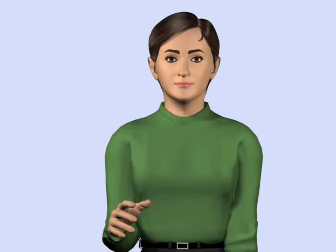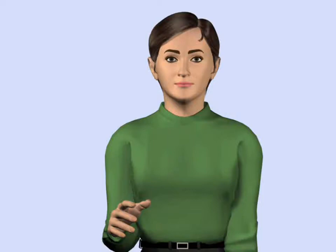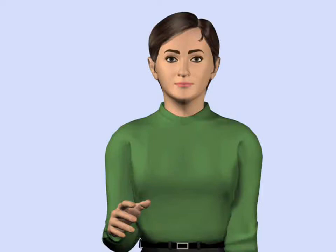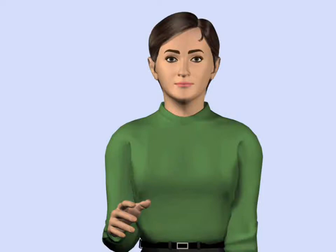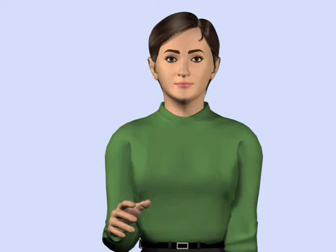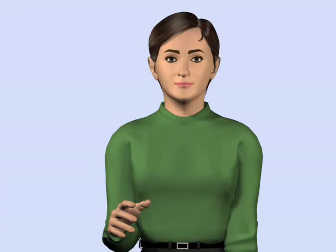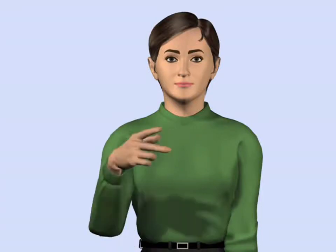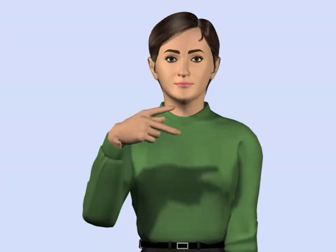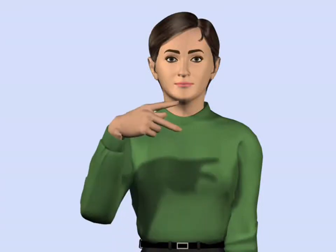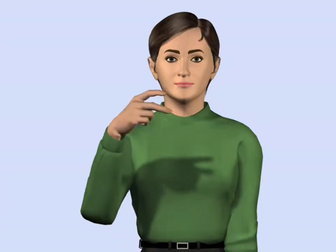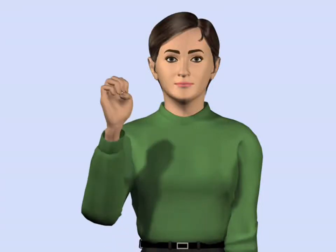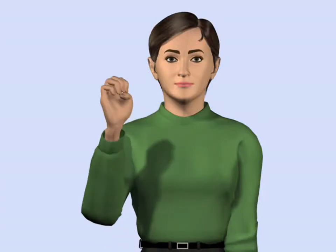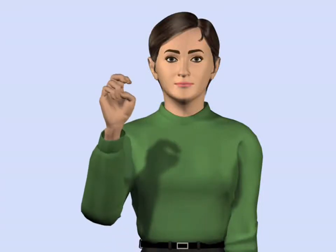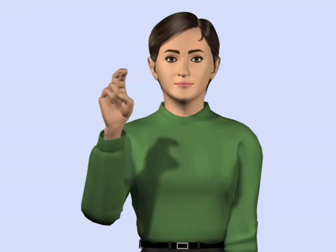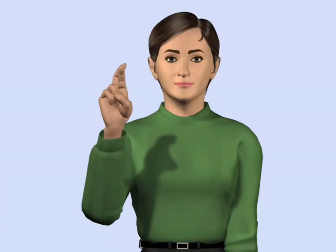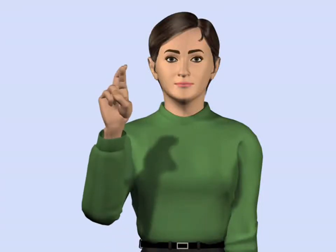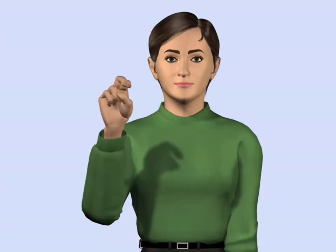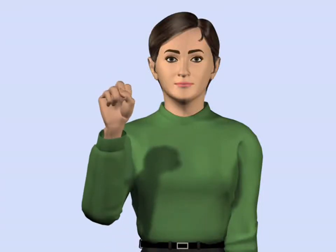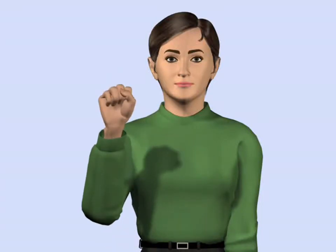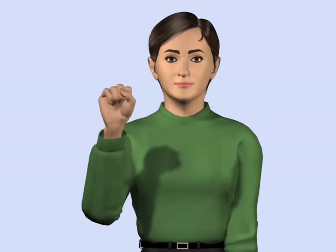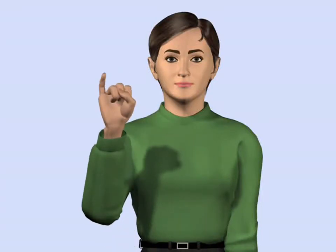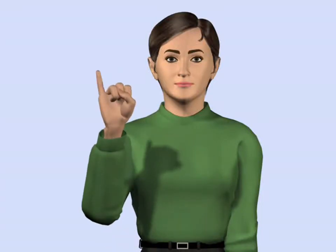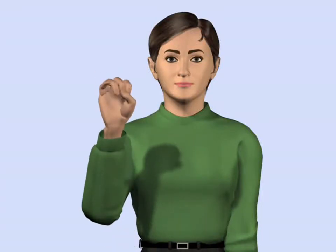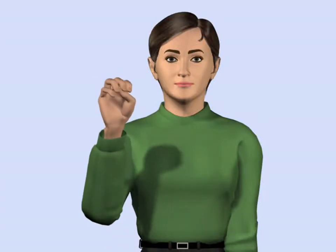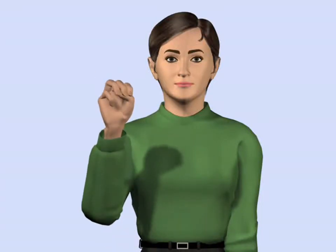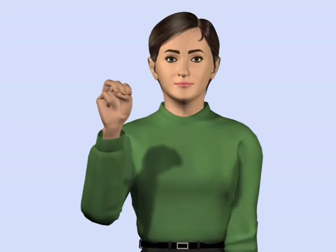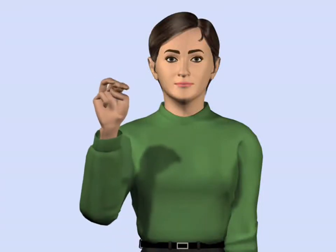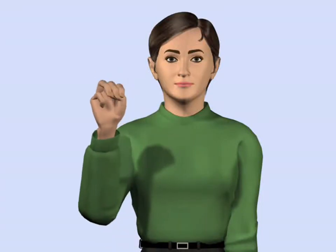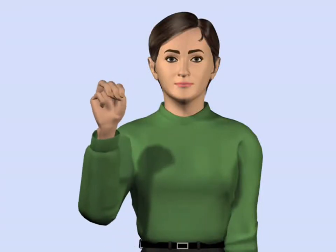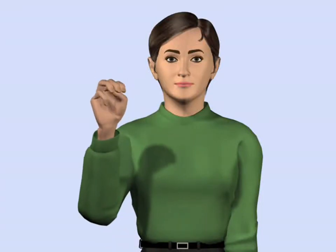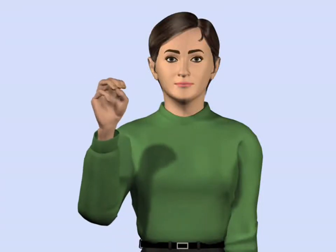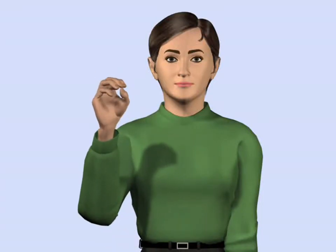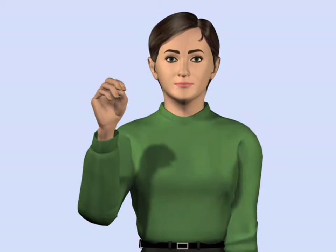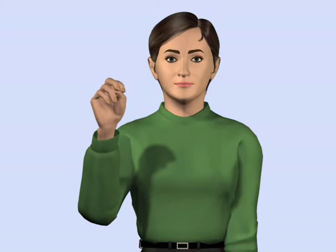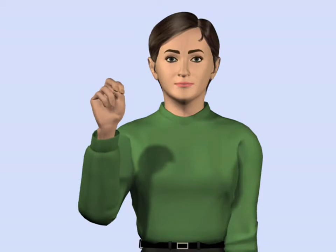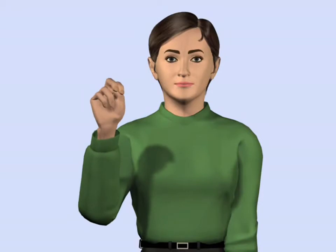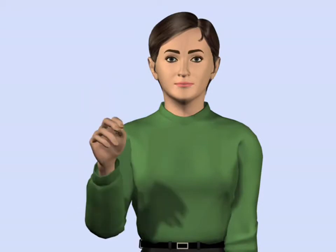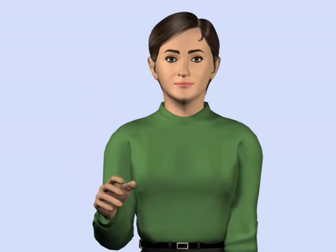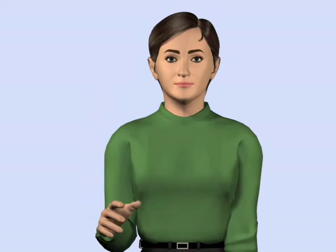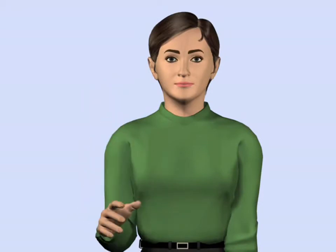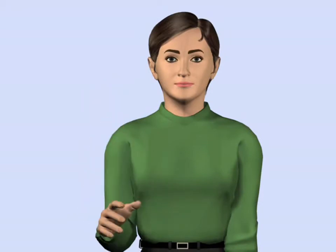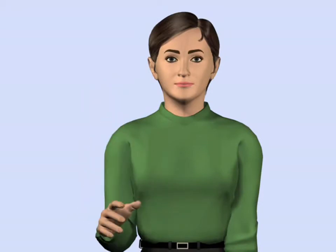persimmon